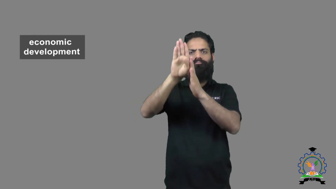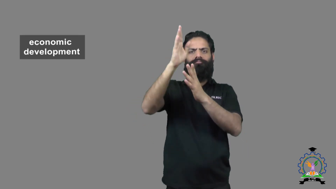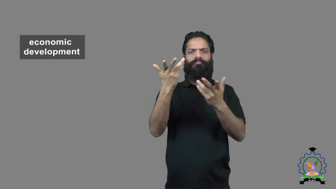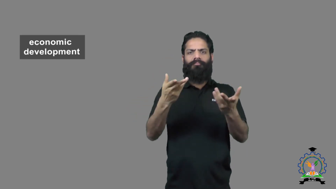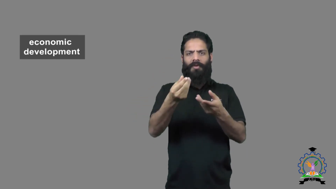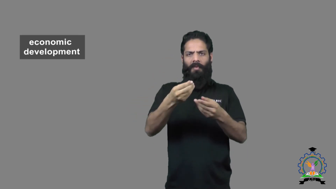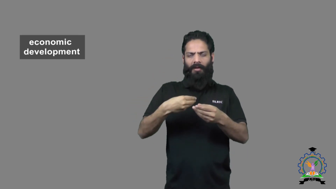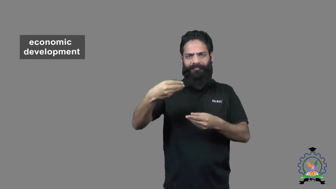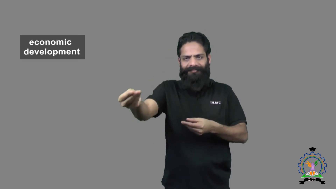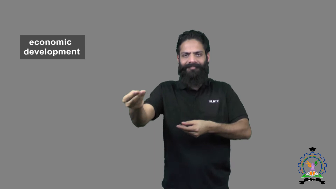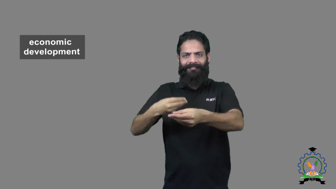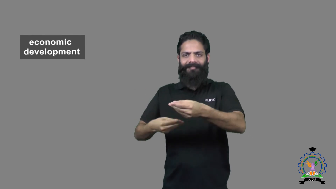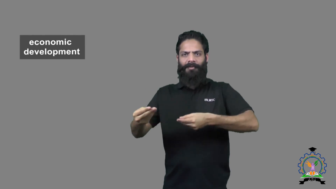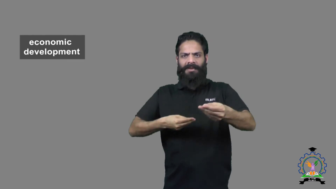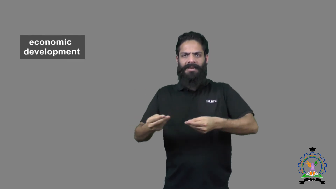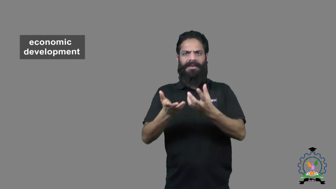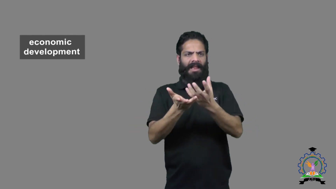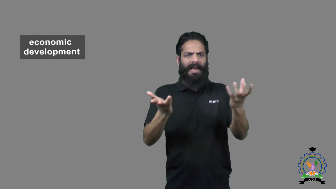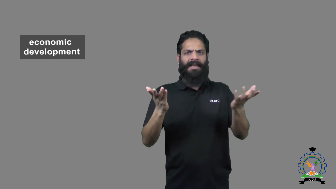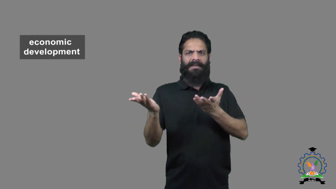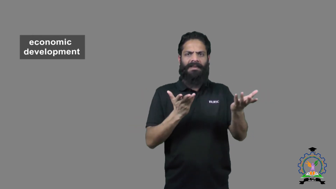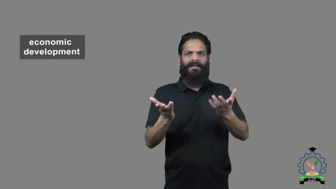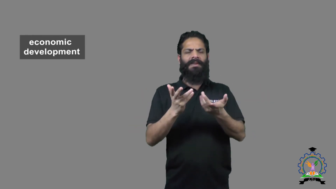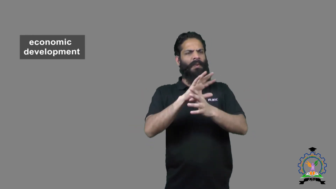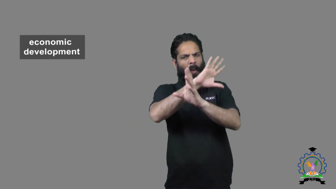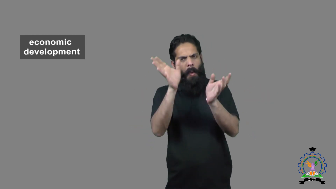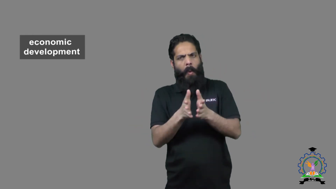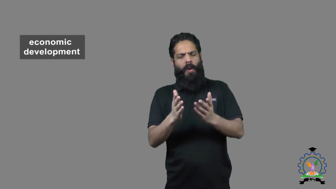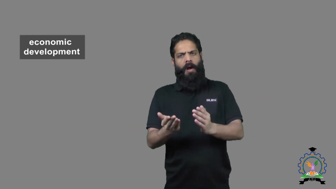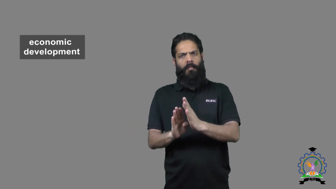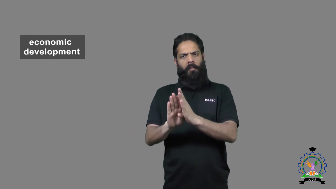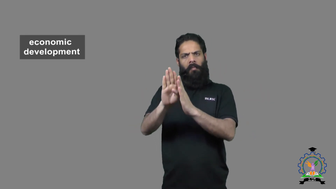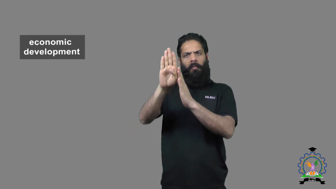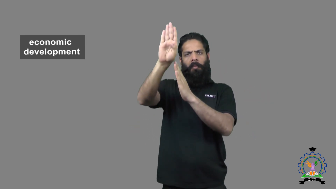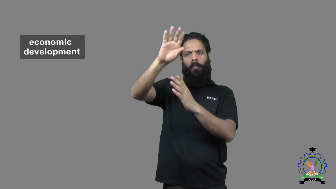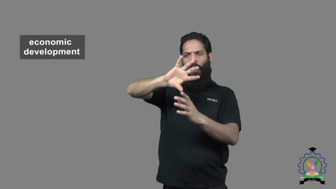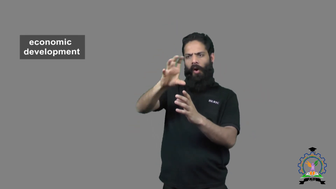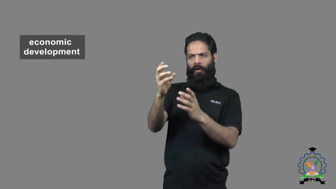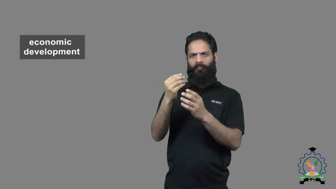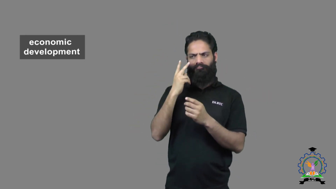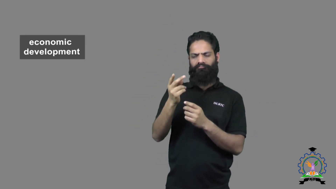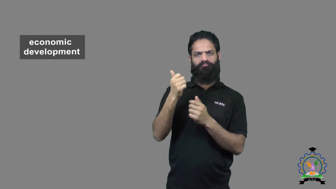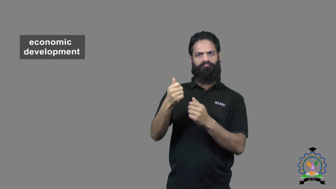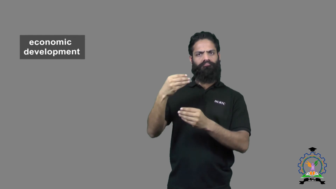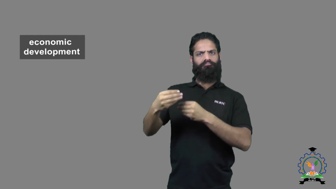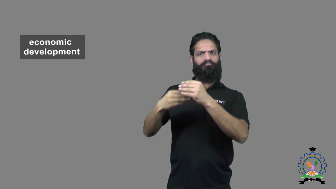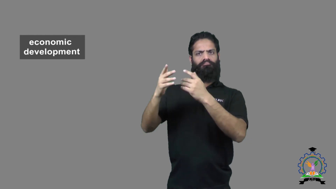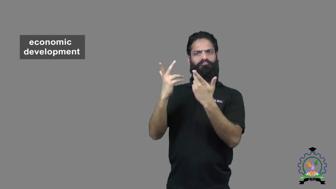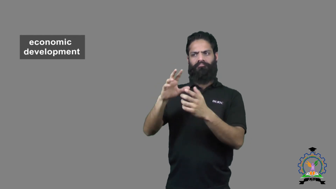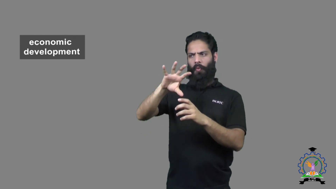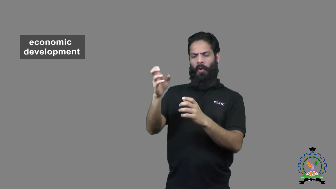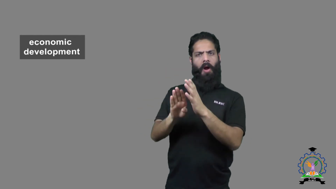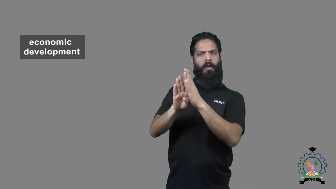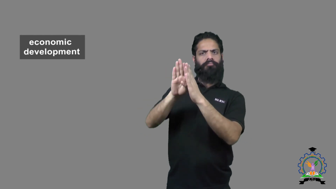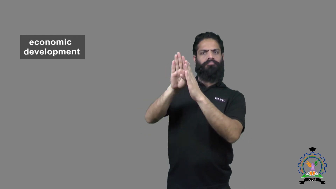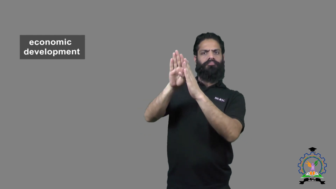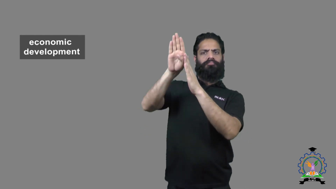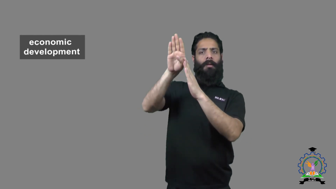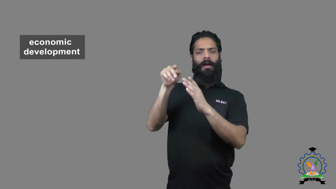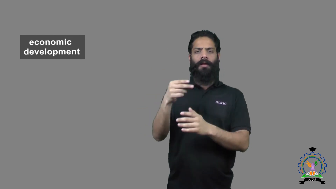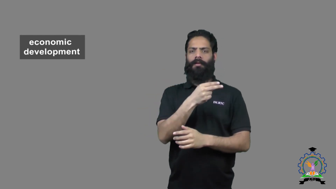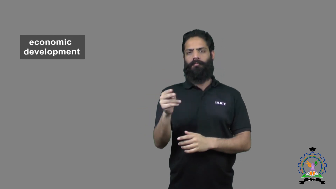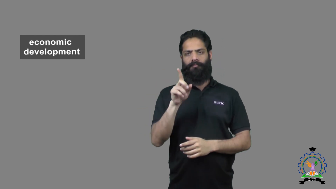economic development